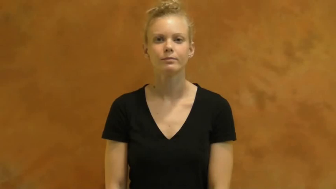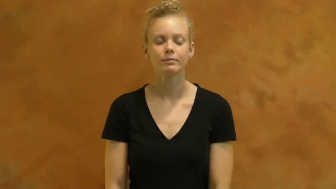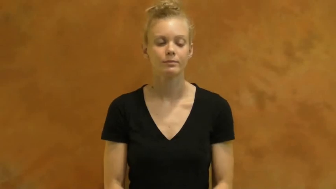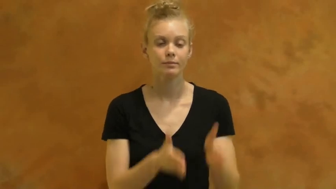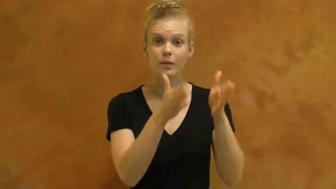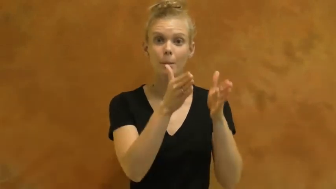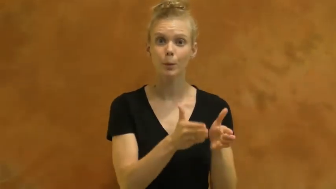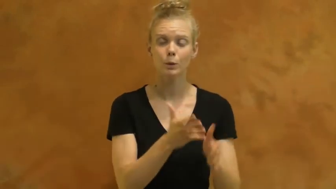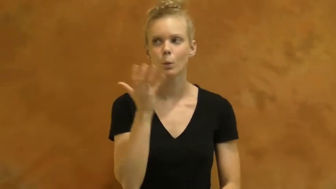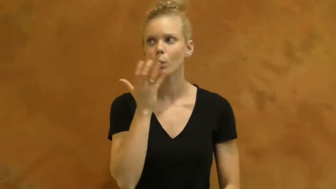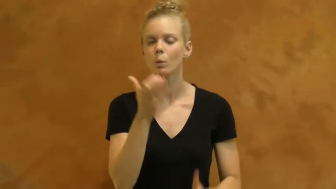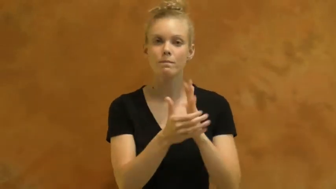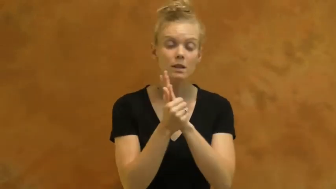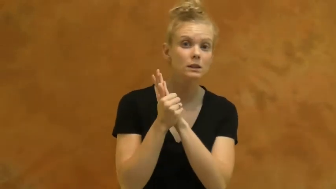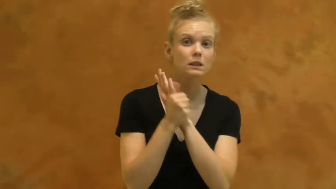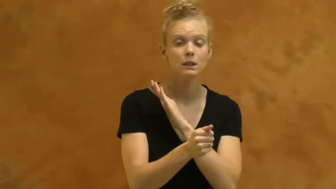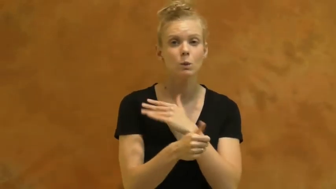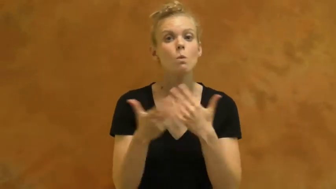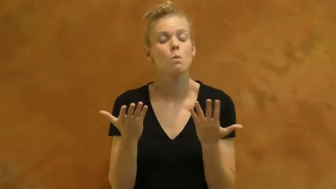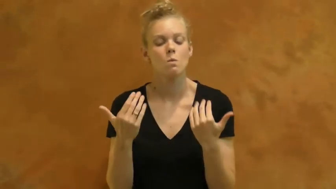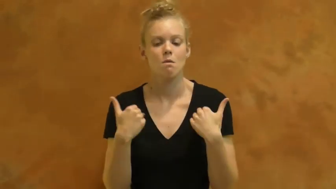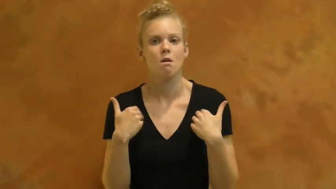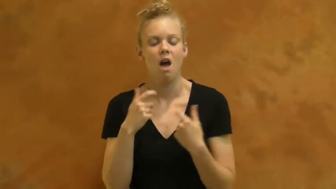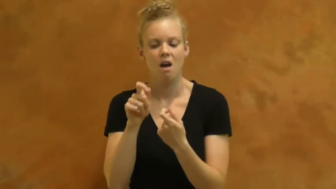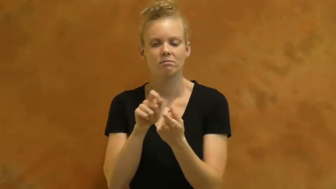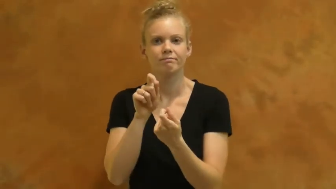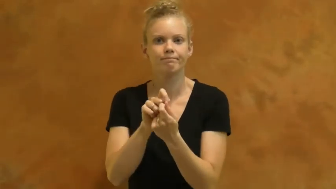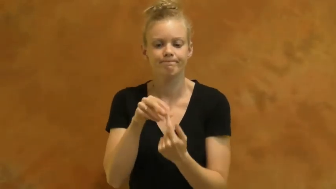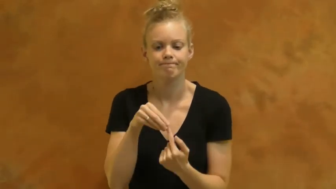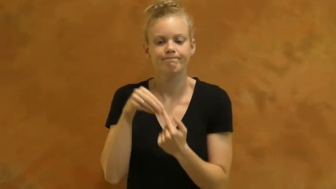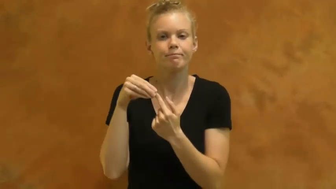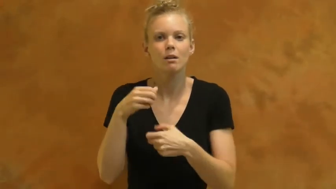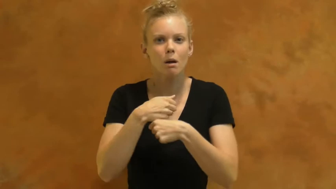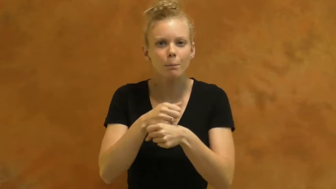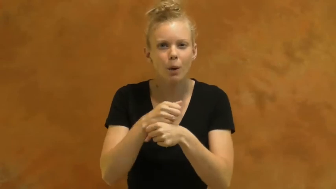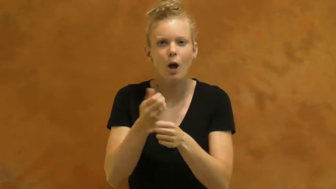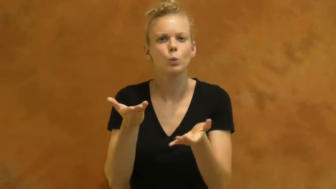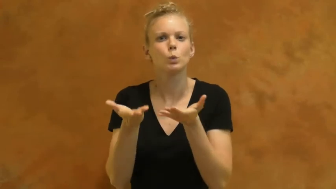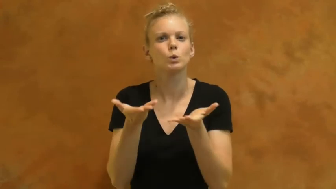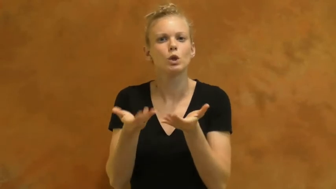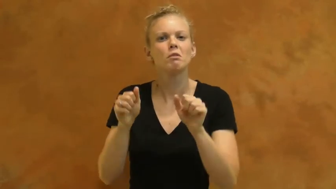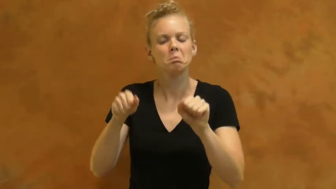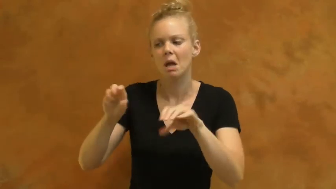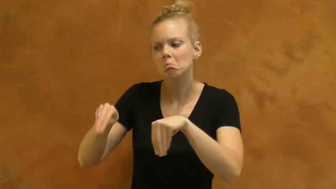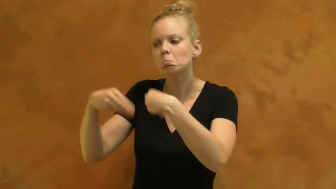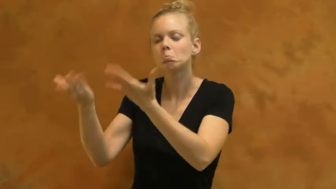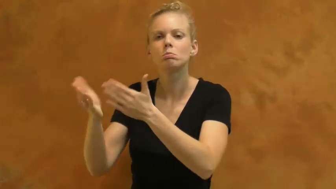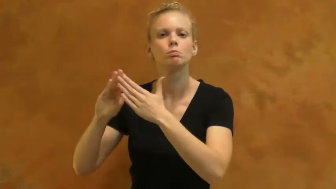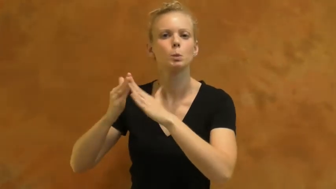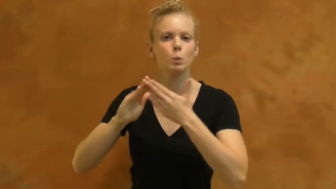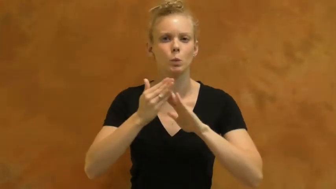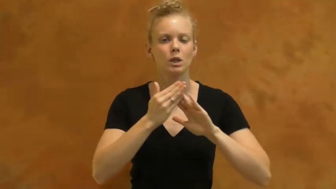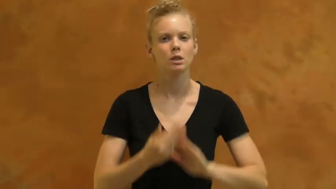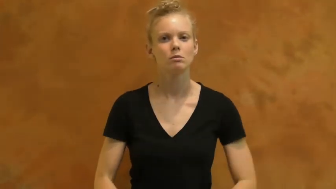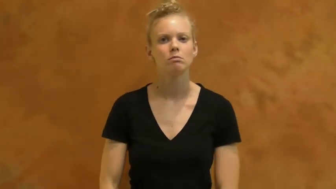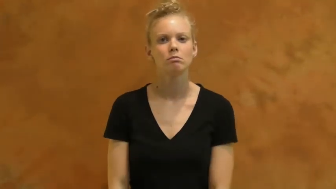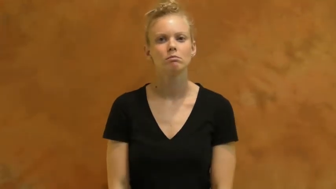self-employed person